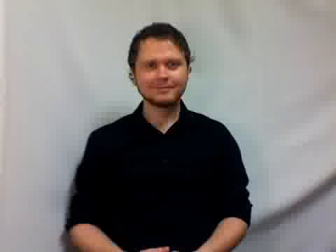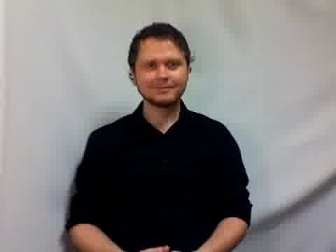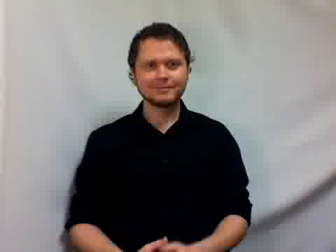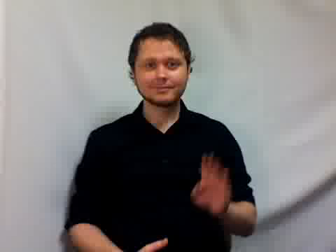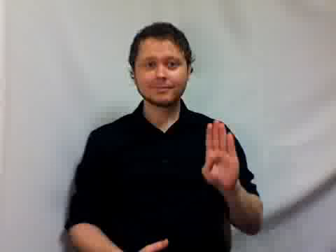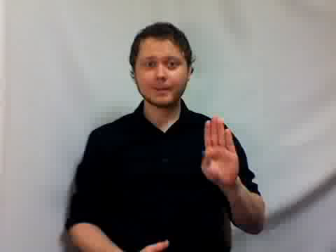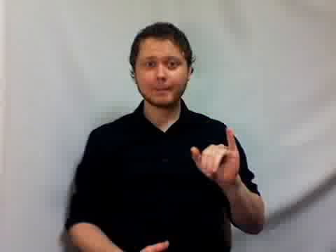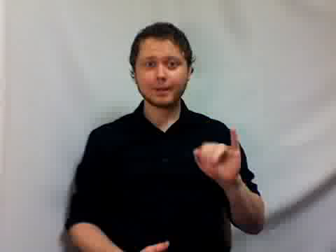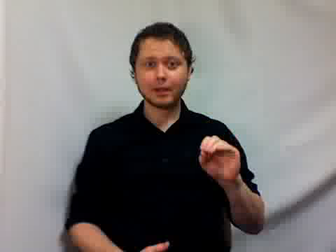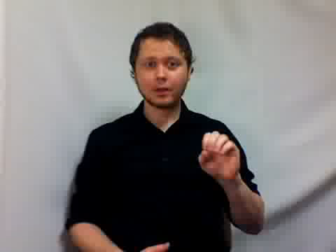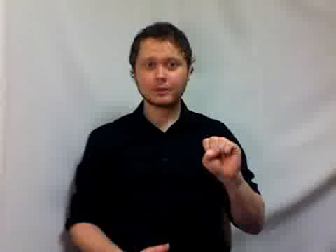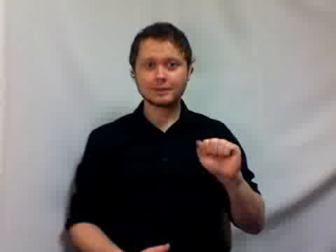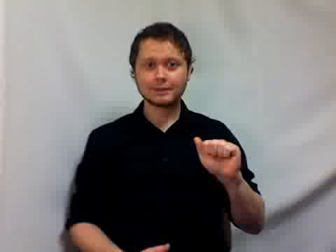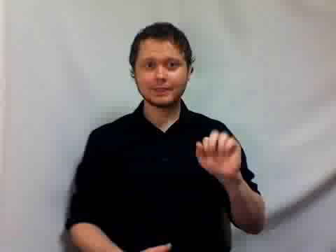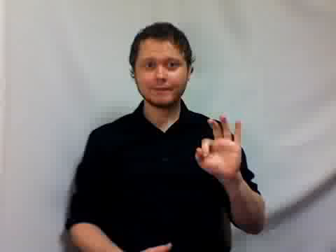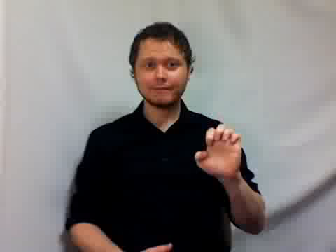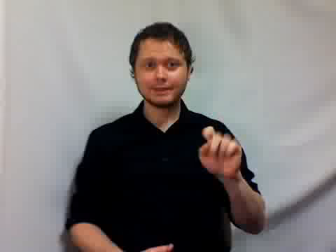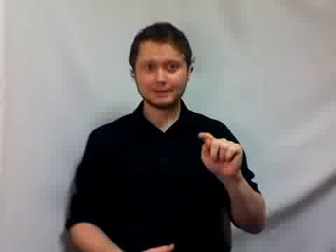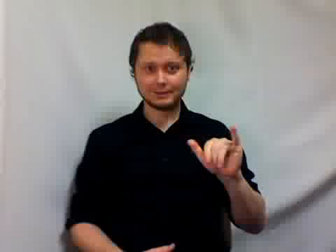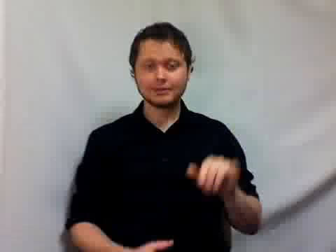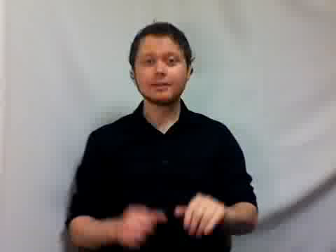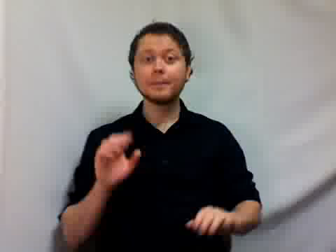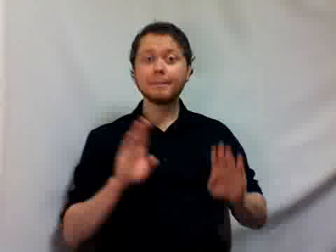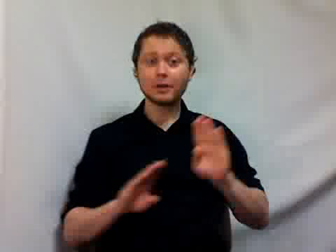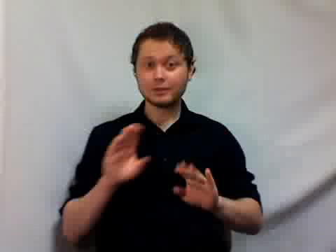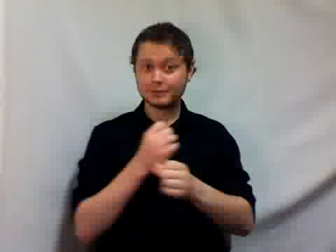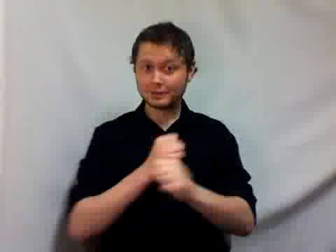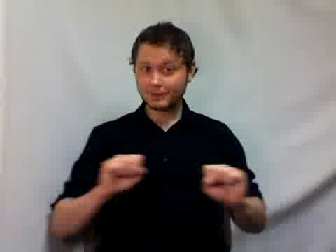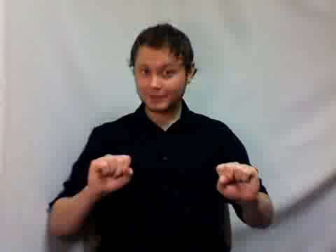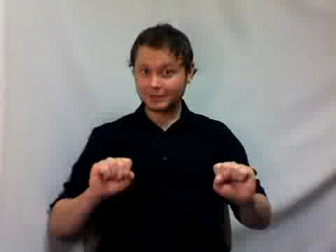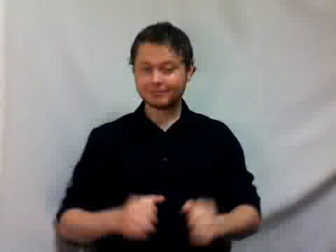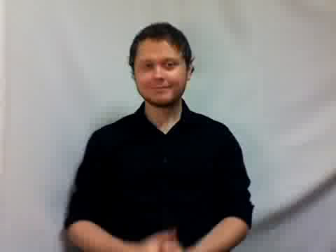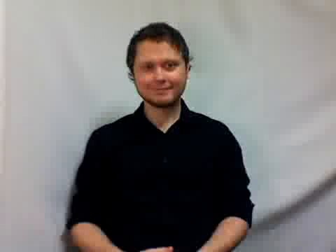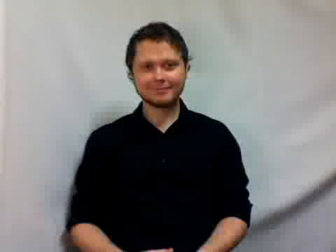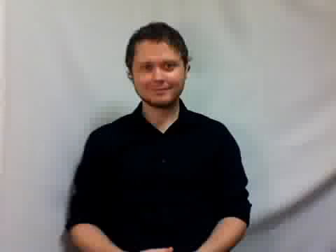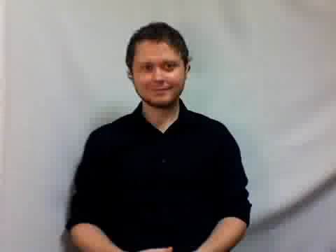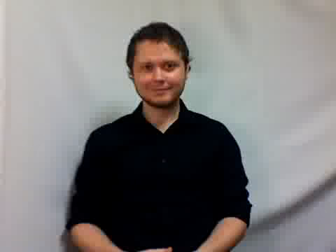biosafety